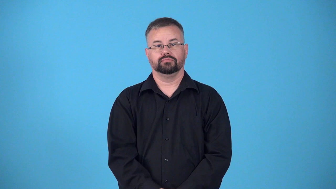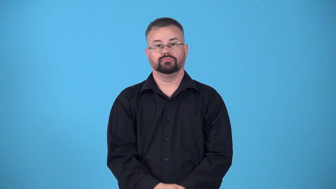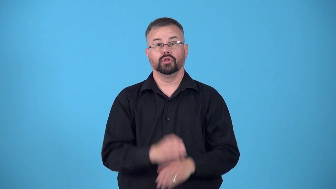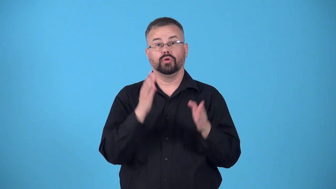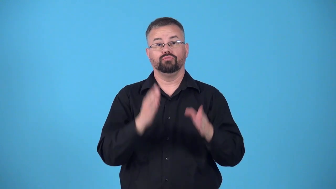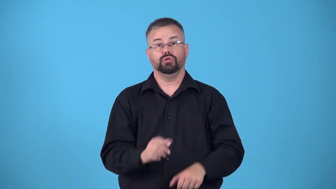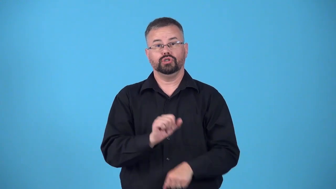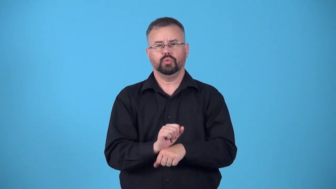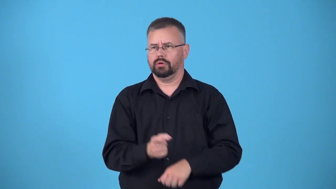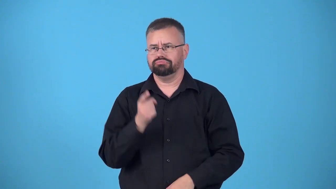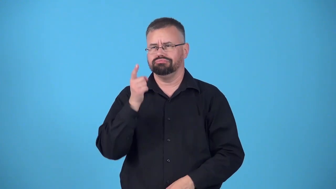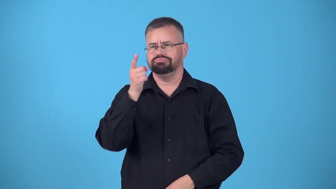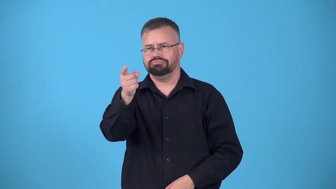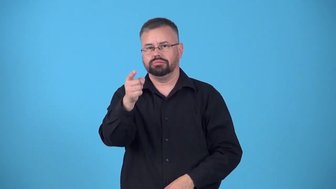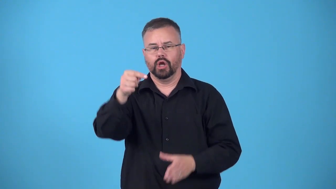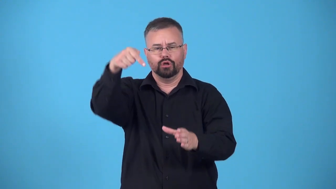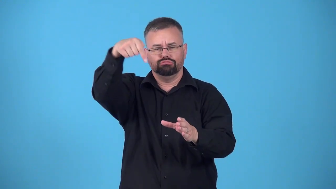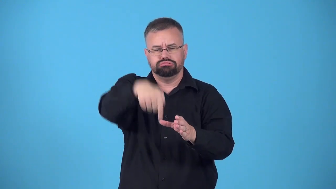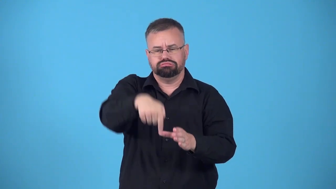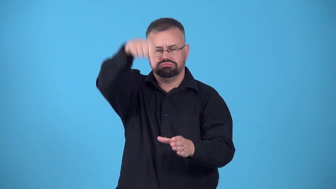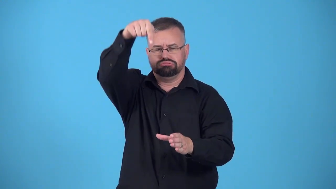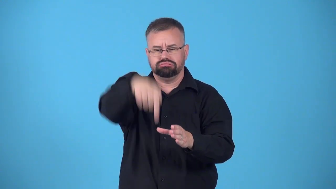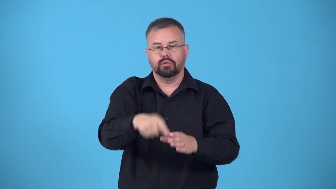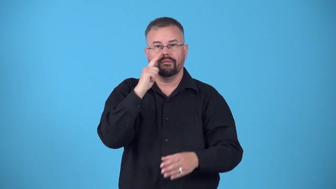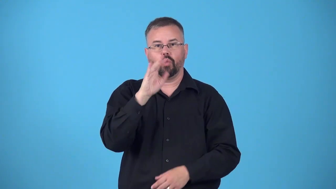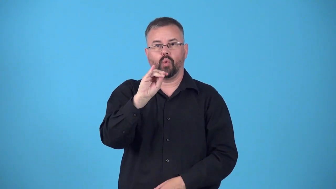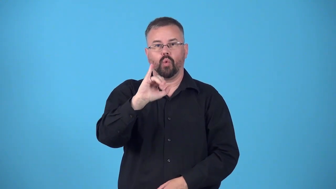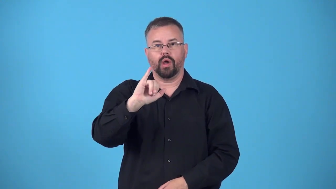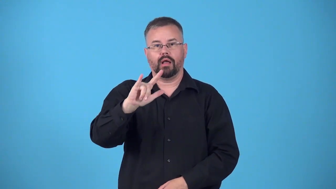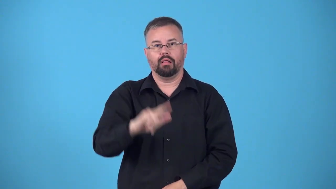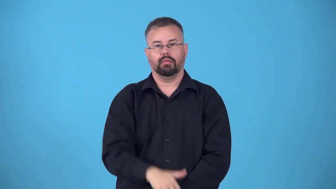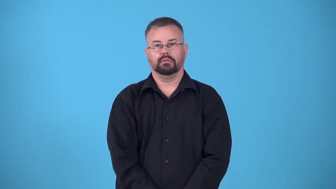rigger